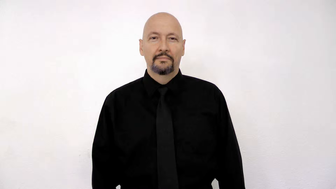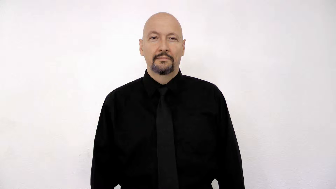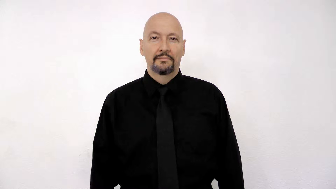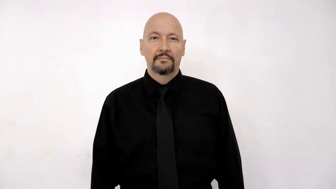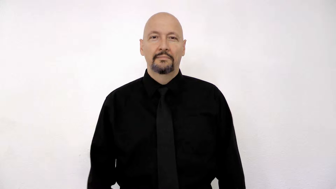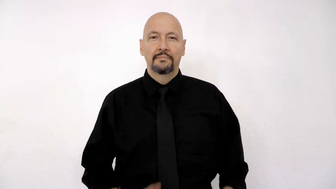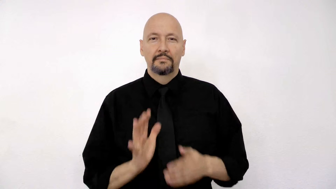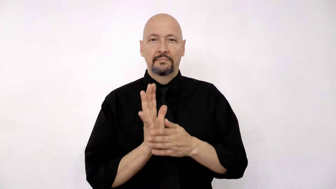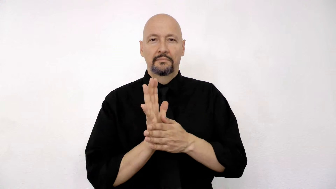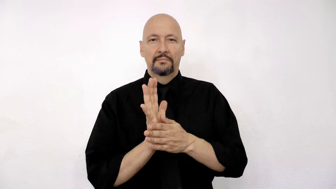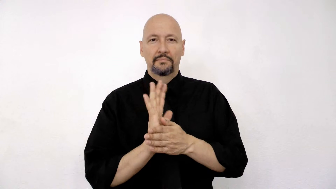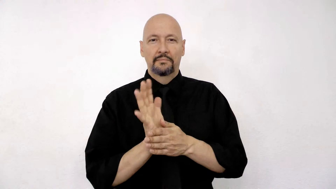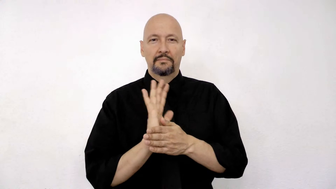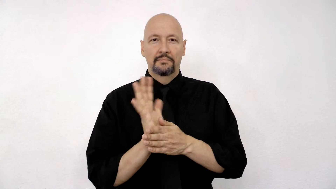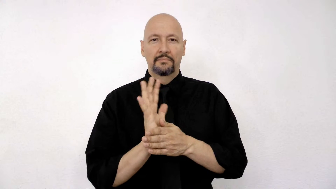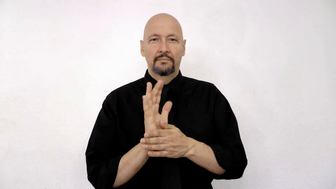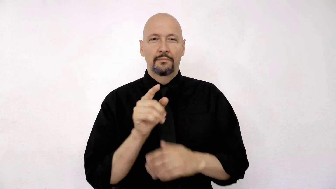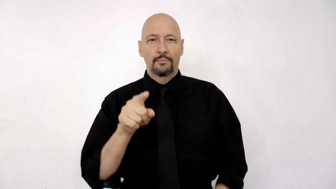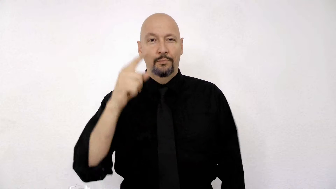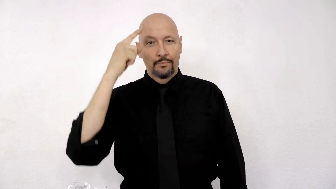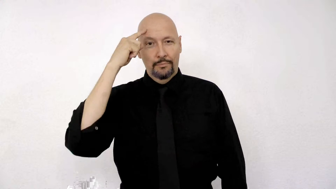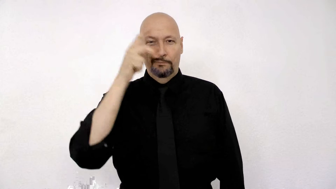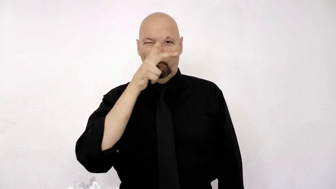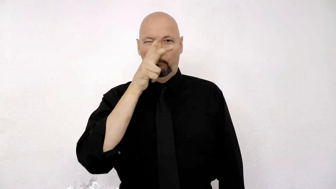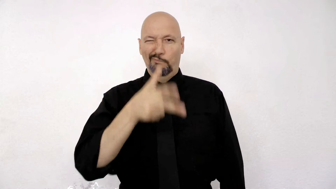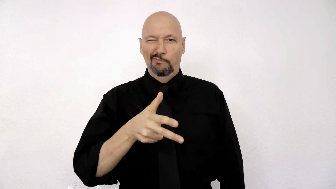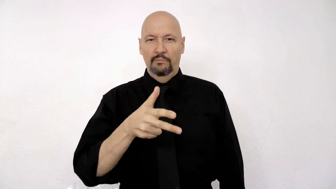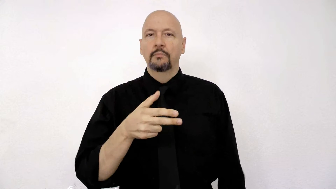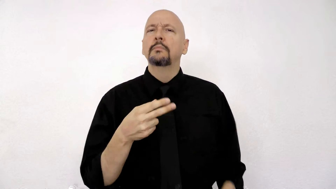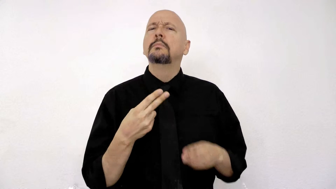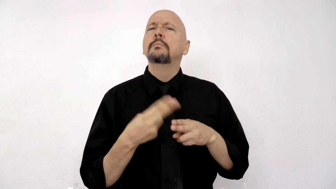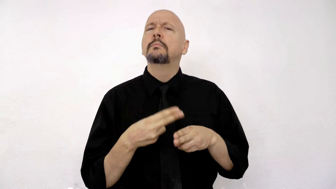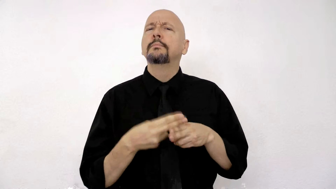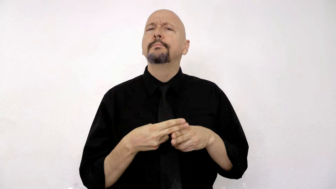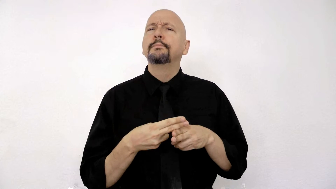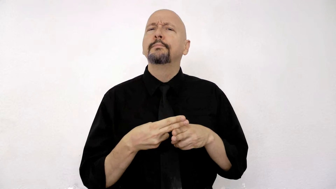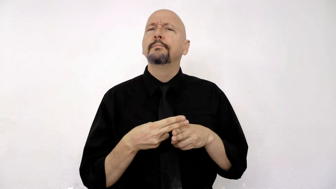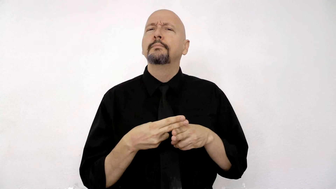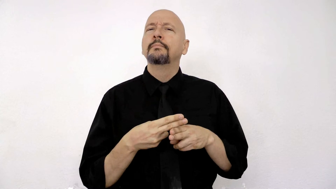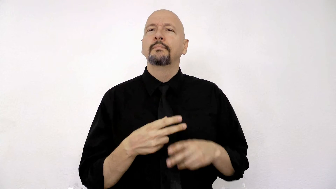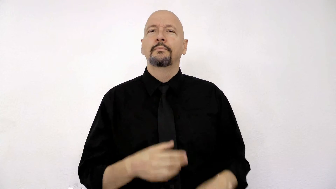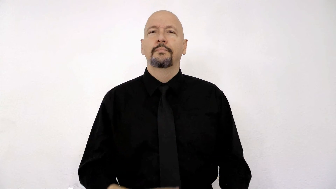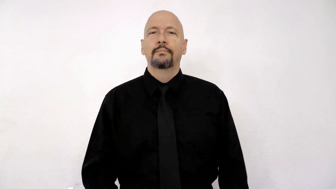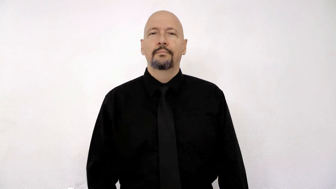MOVIE YOU THINK LOUSY, what-NAME?